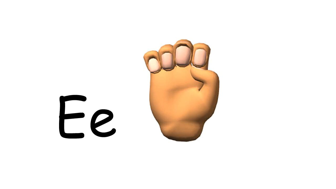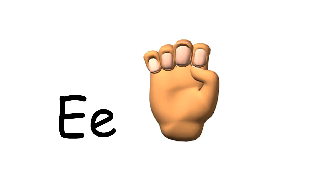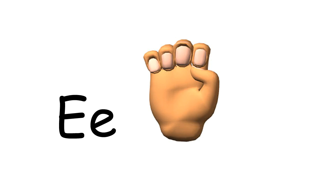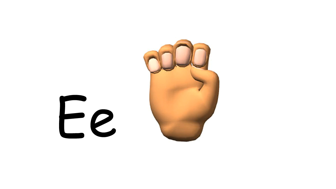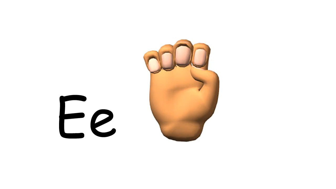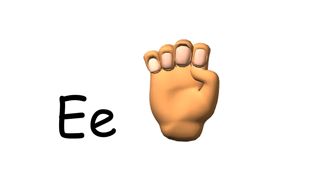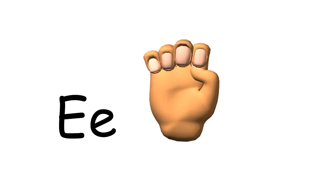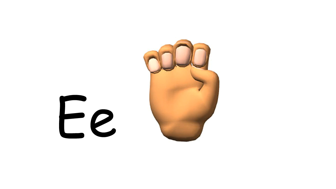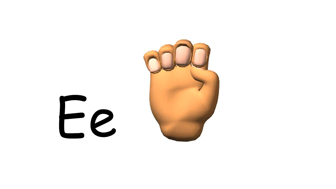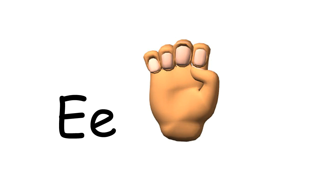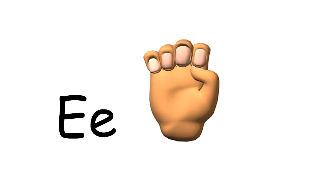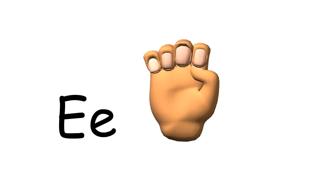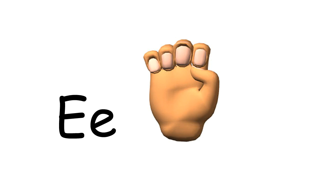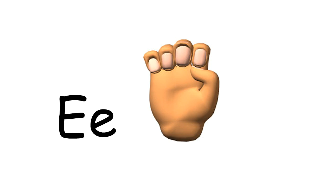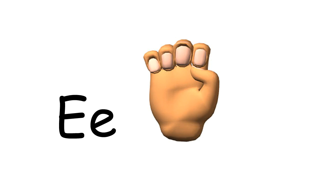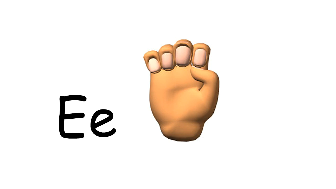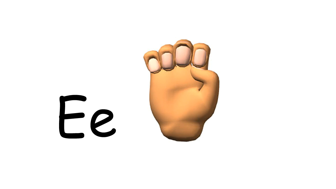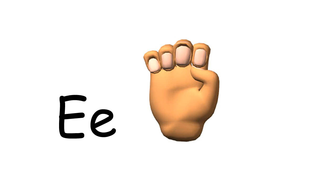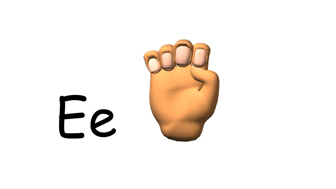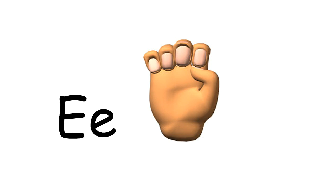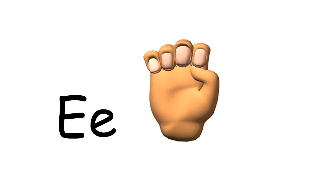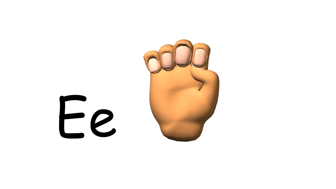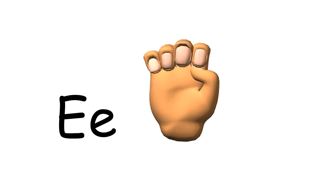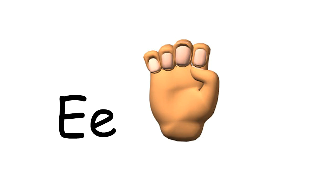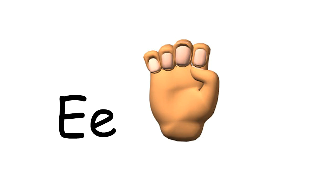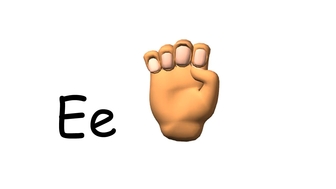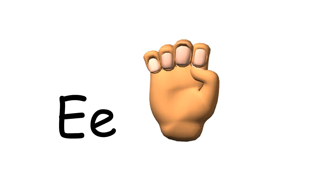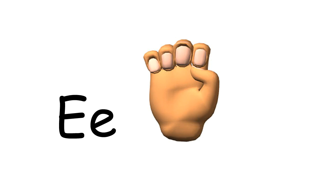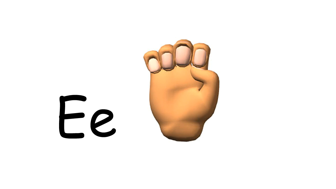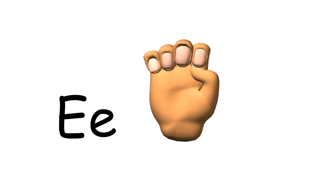e